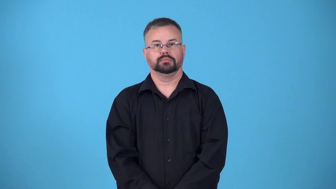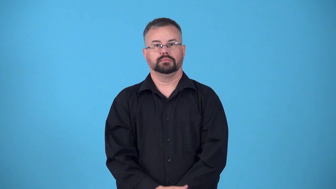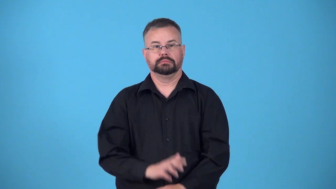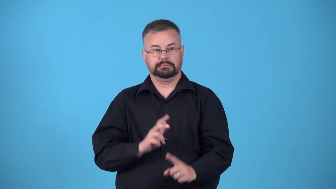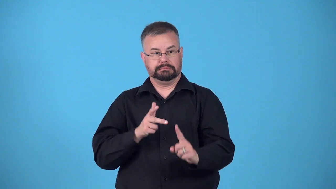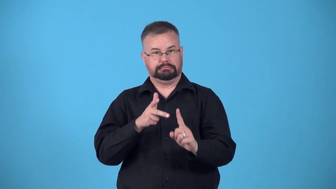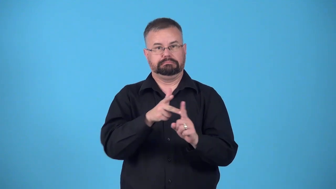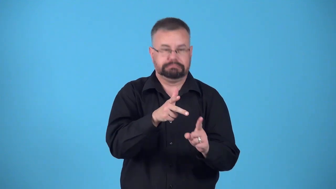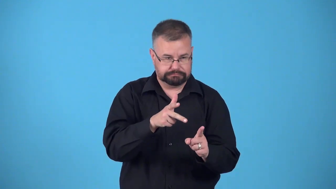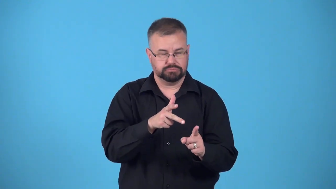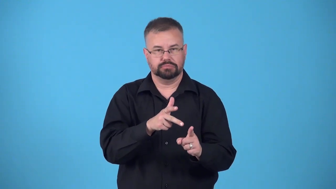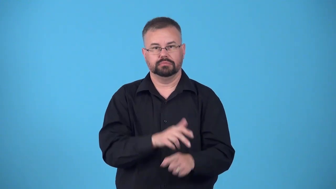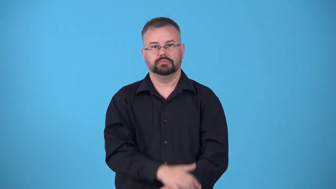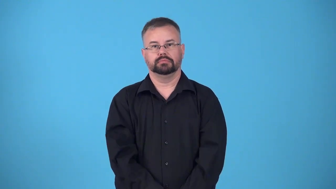run down someone in a car